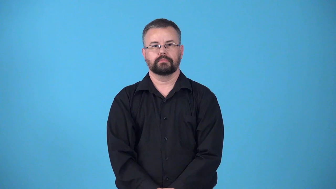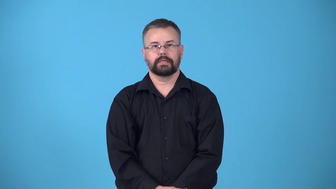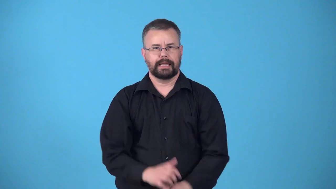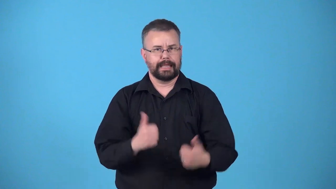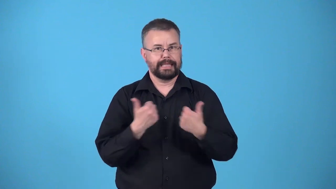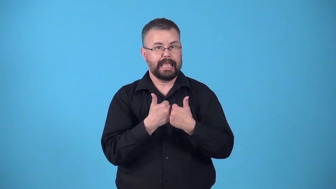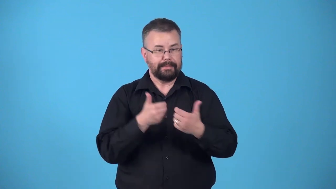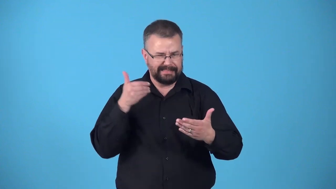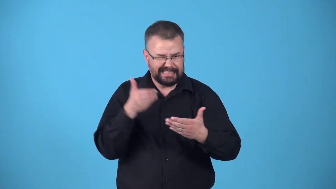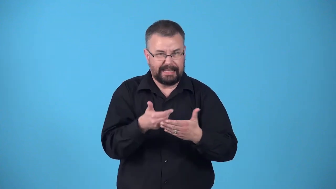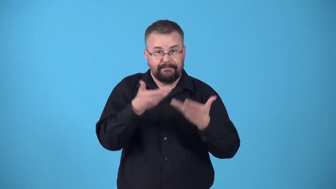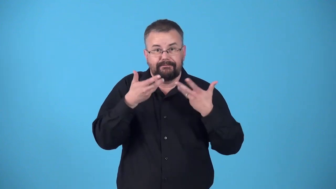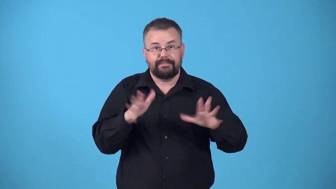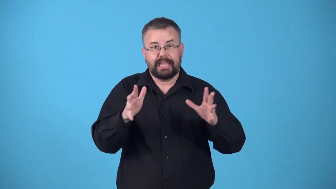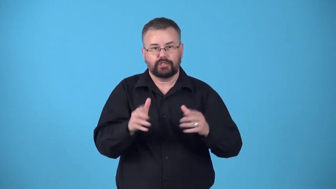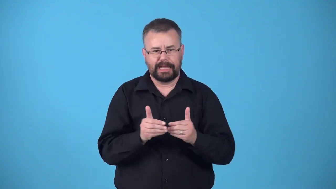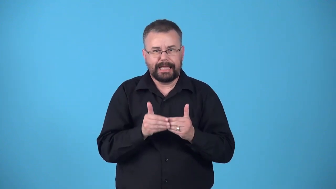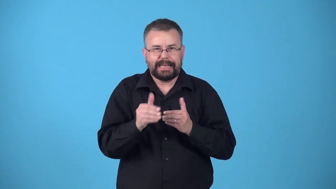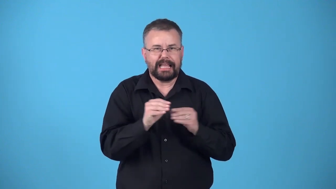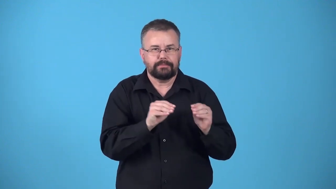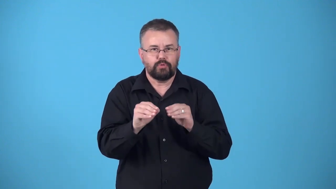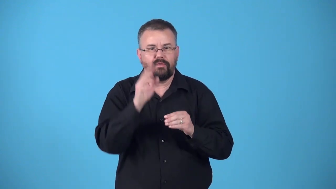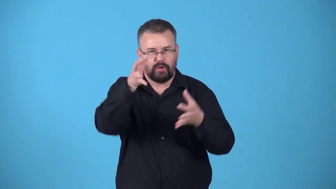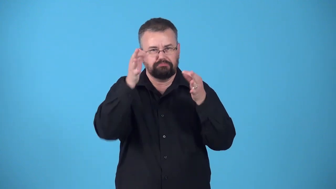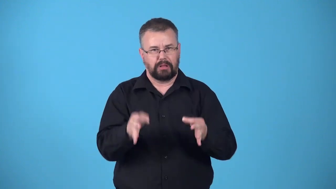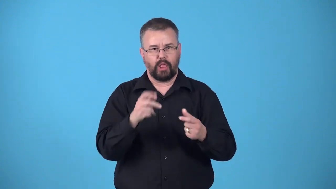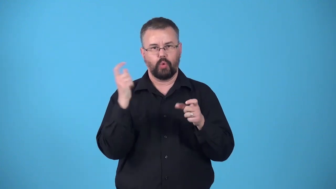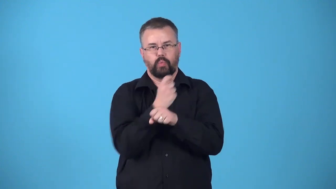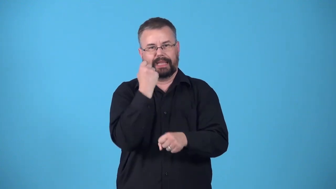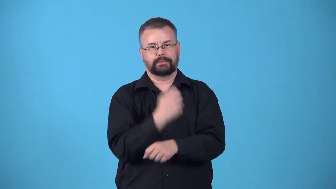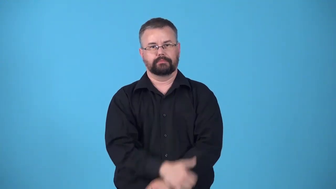game is on the line